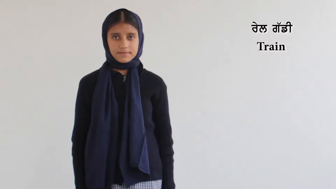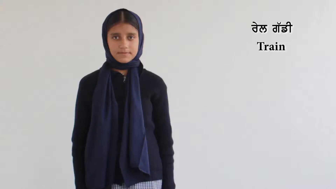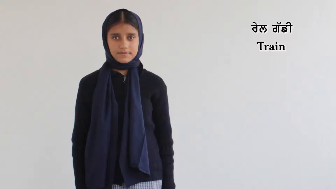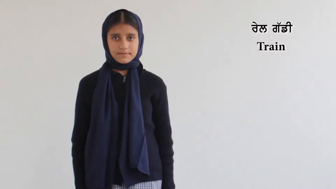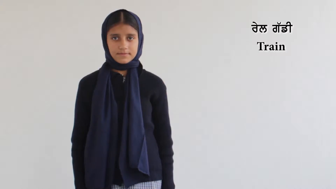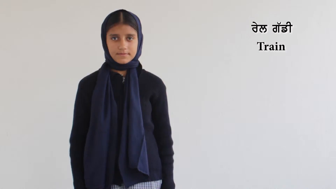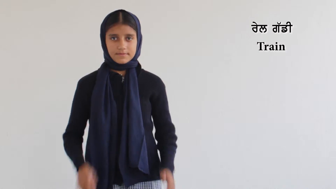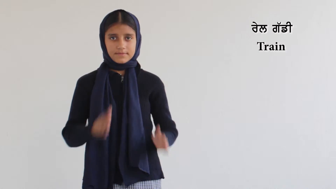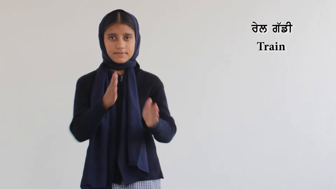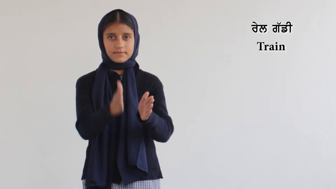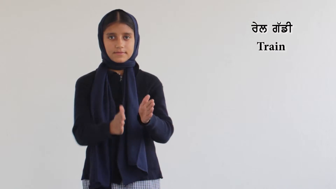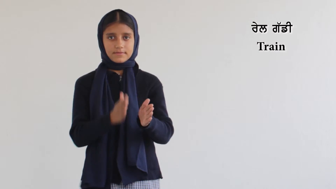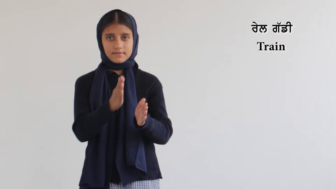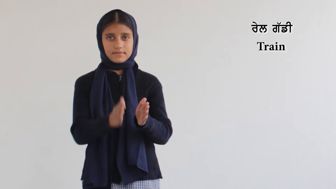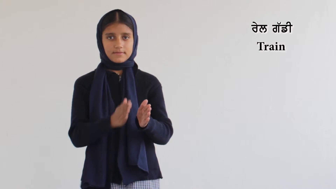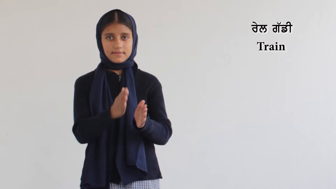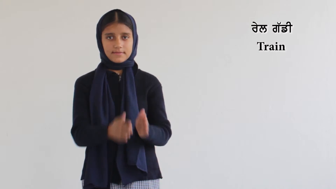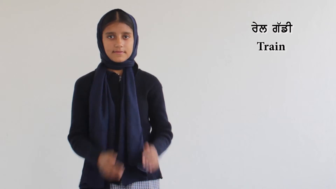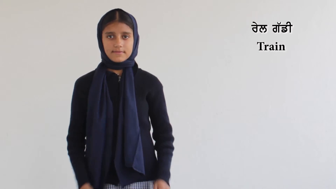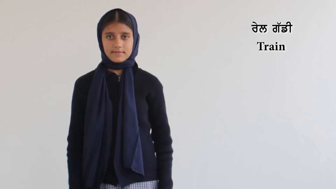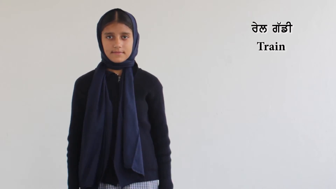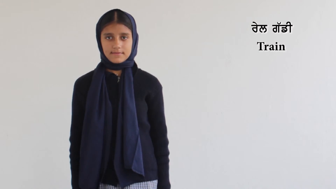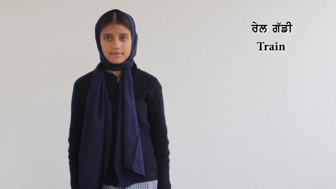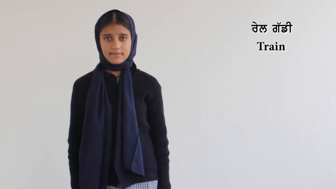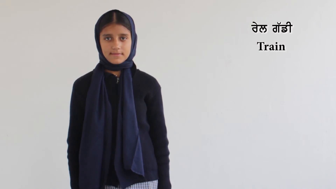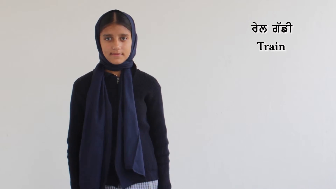Train